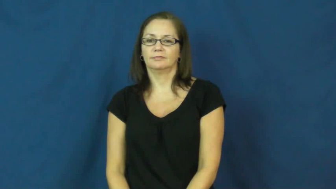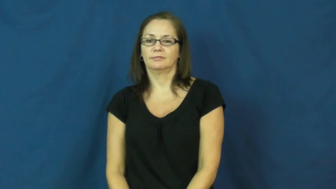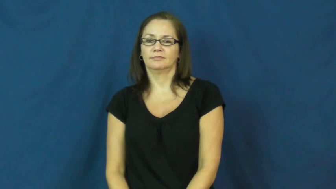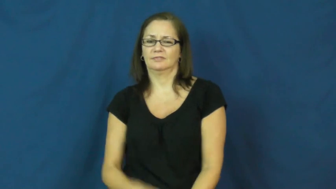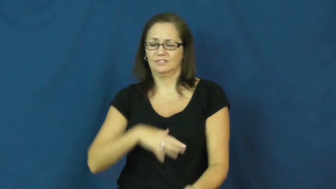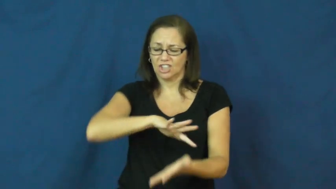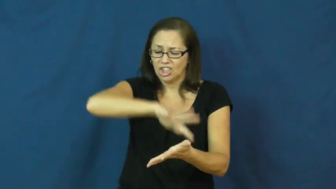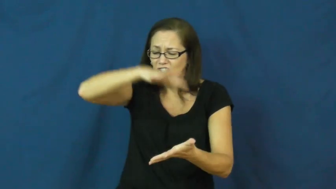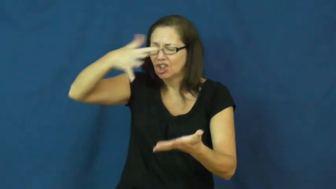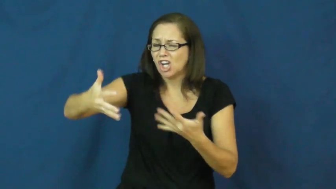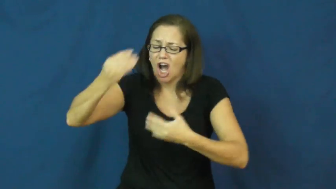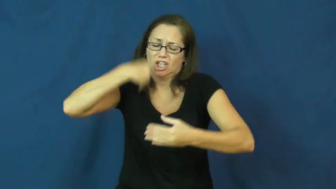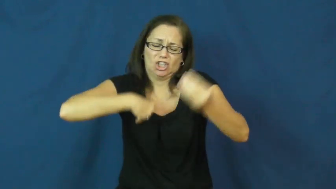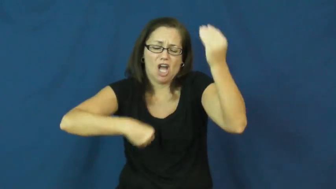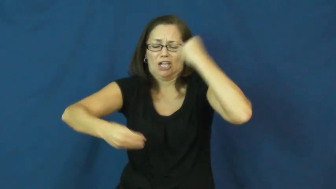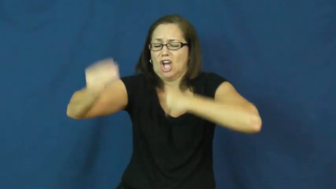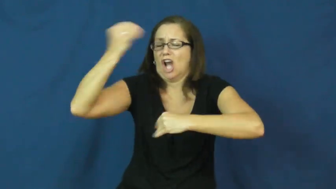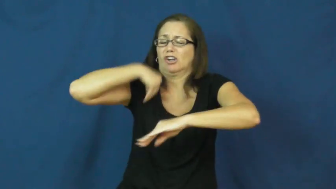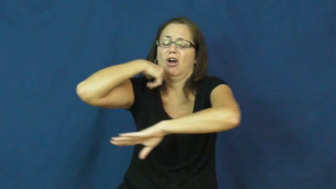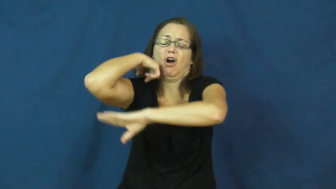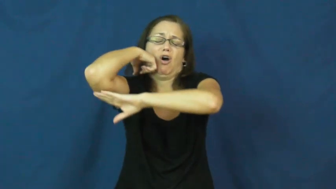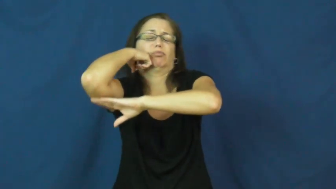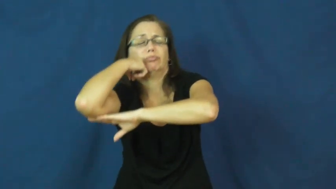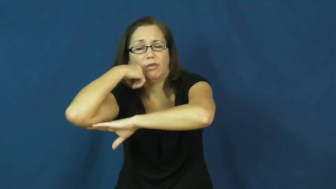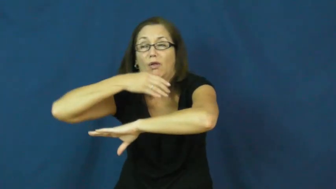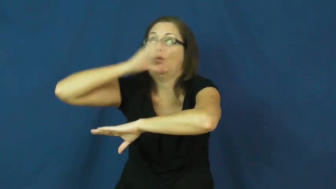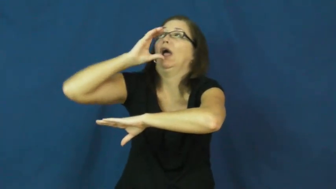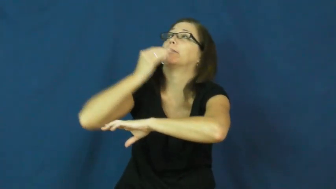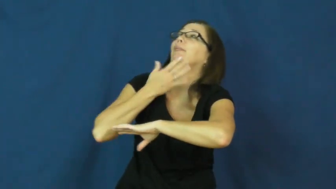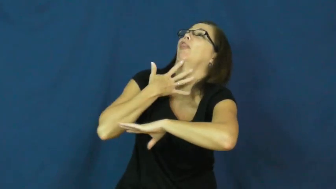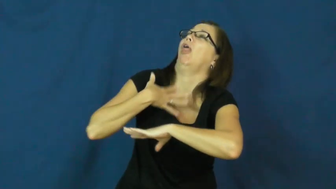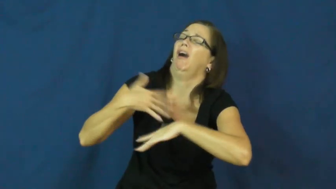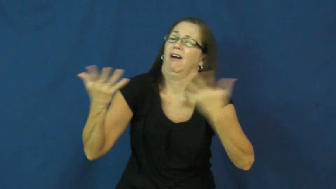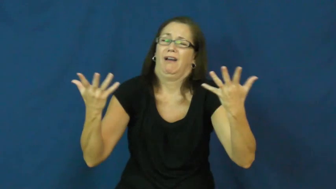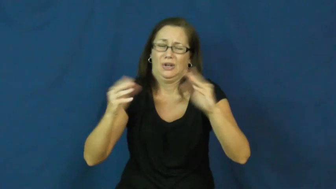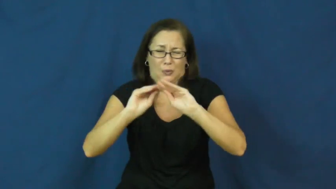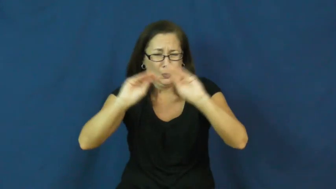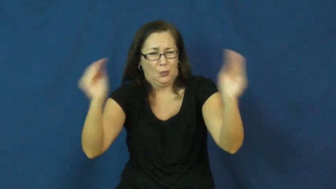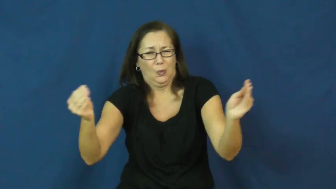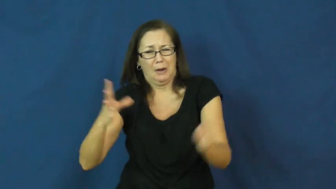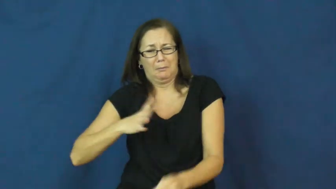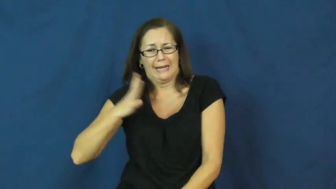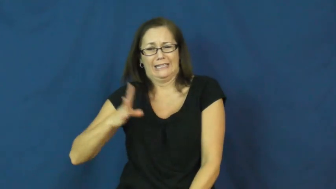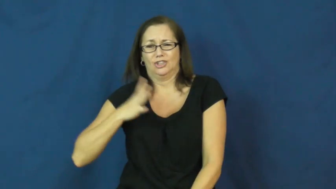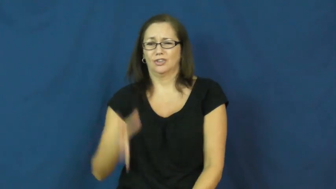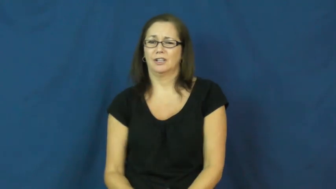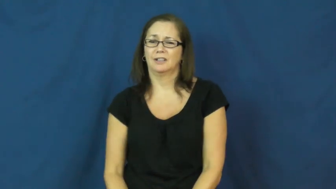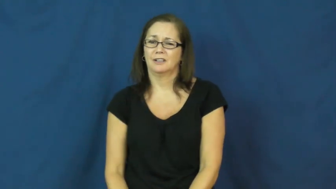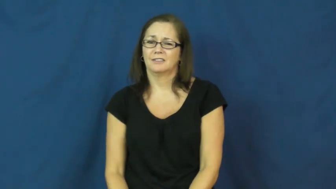eat like a pig